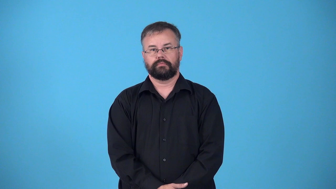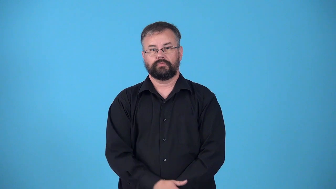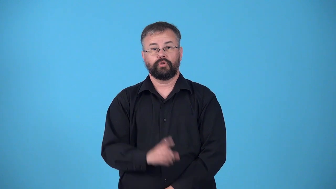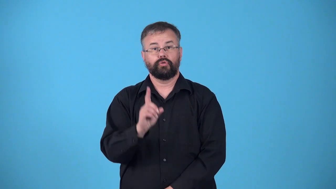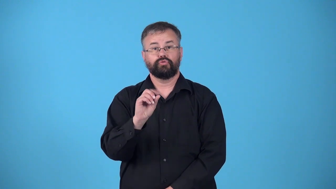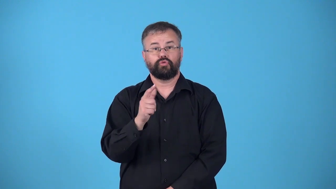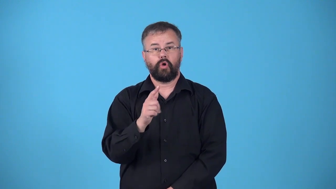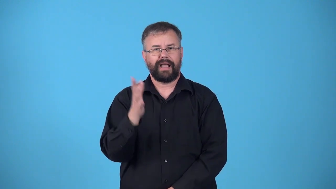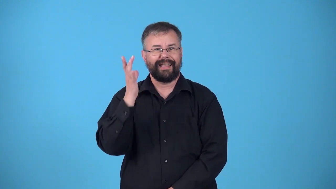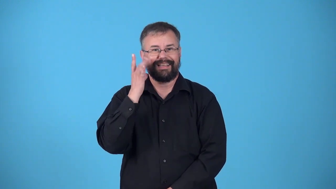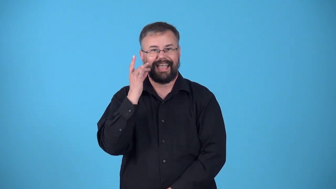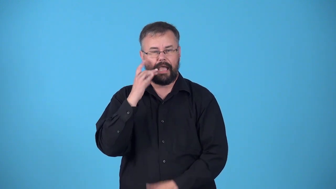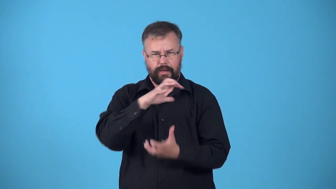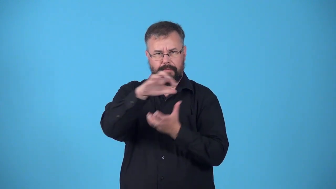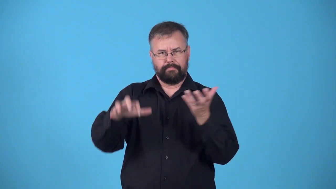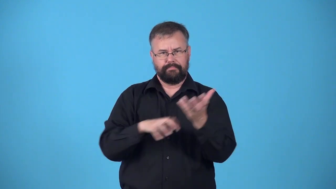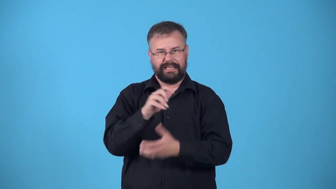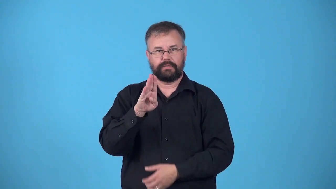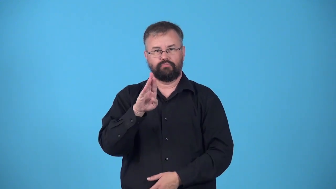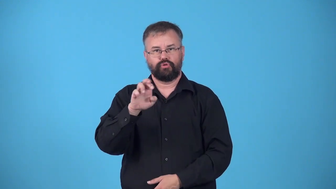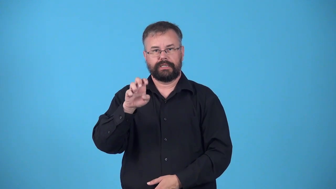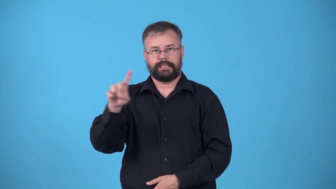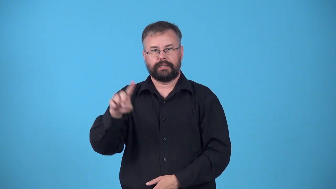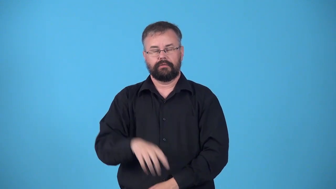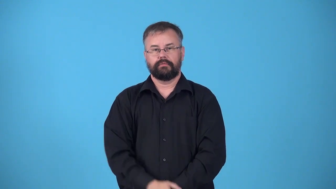mutt,mongrel,underbred